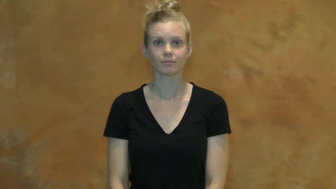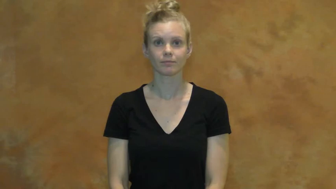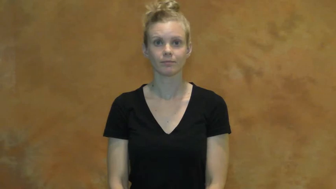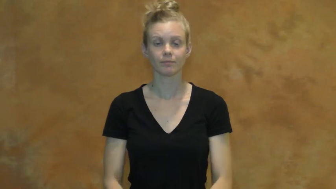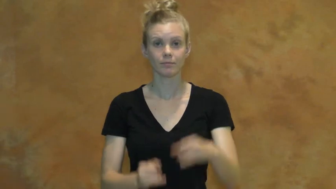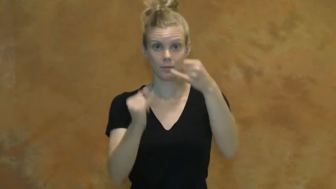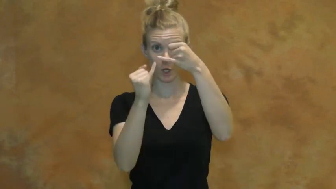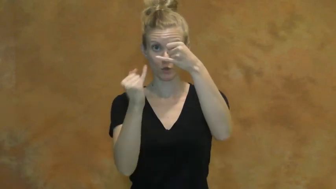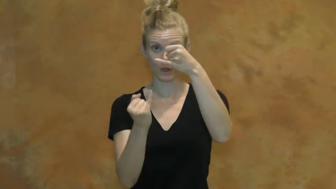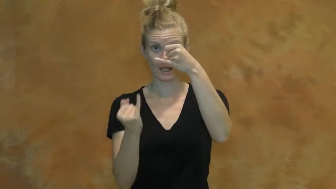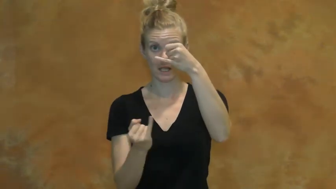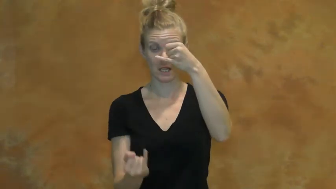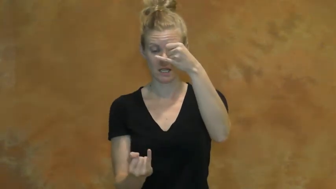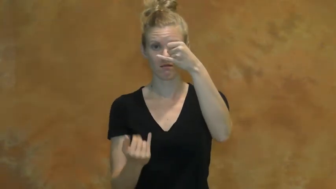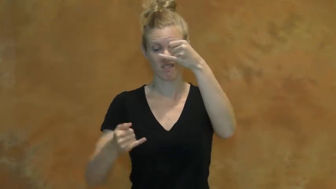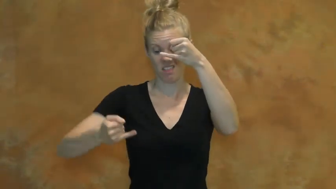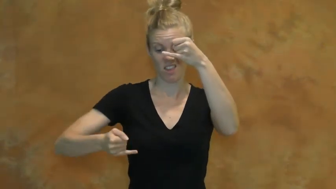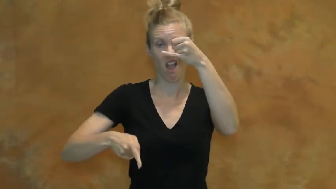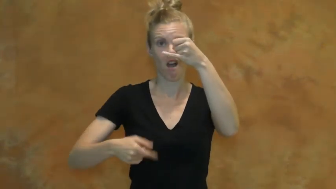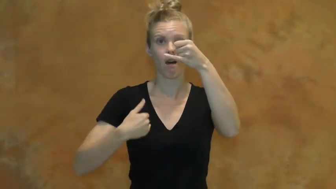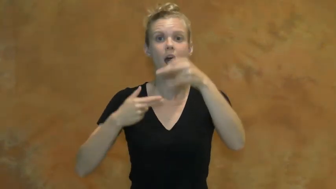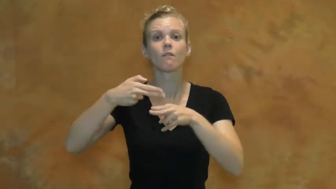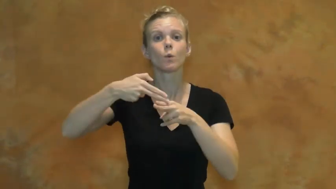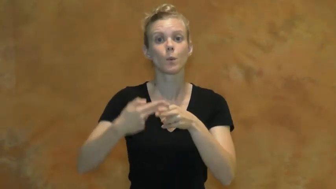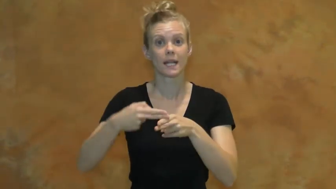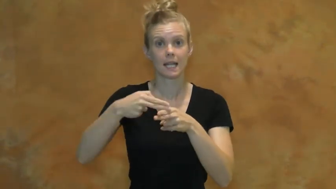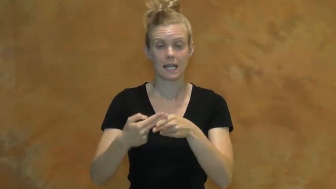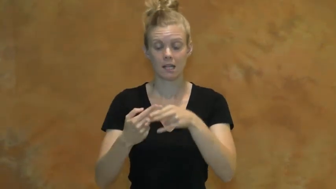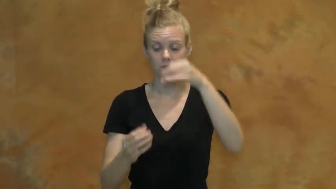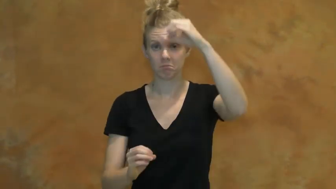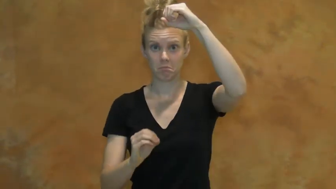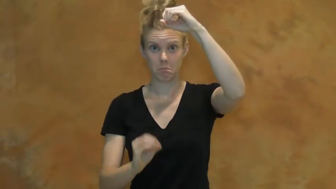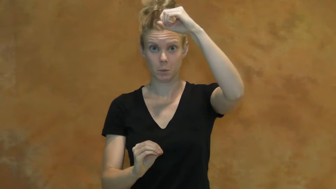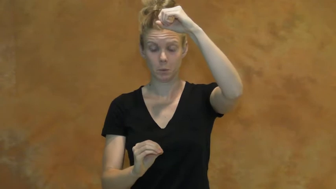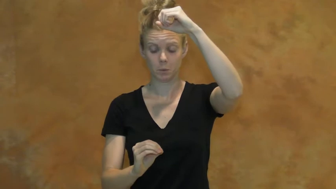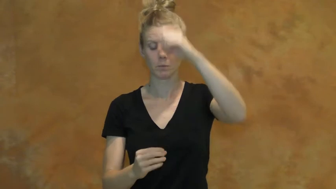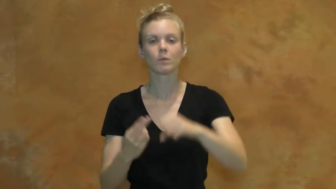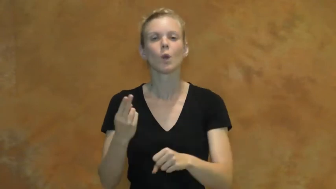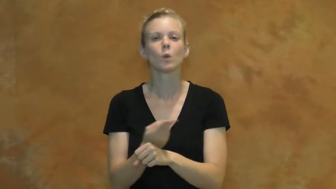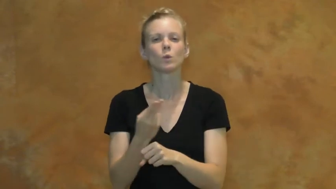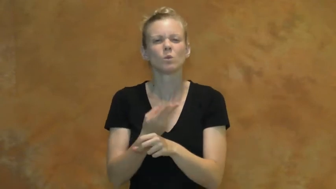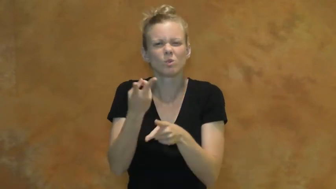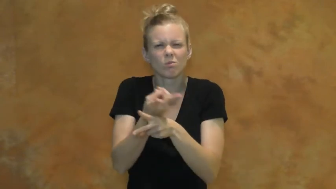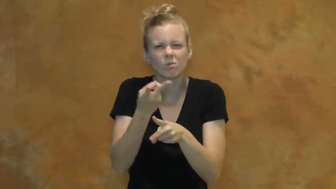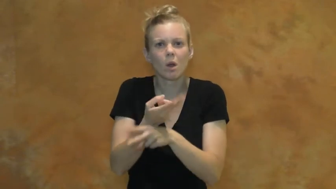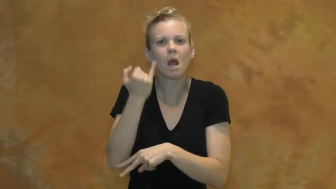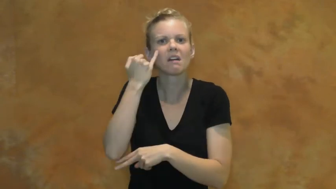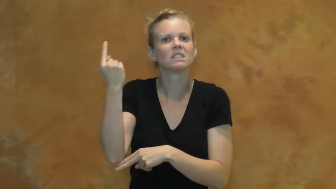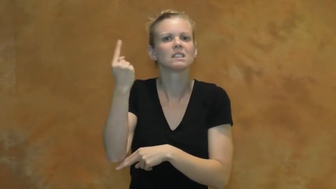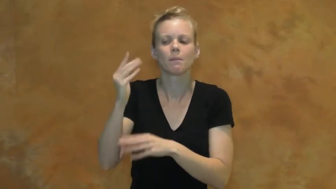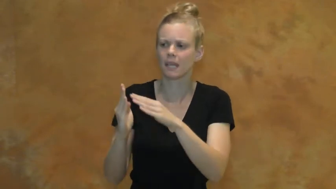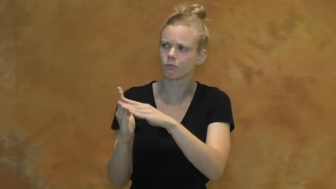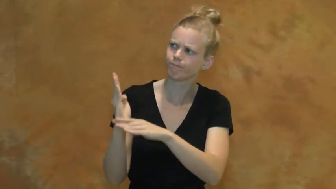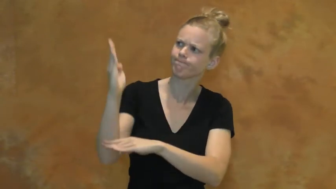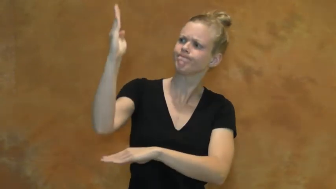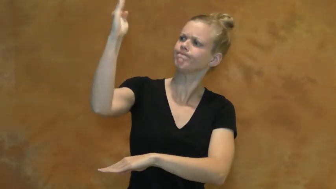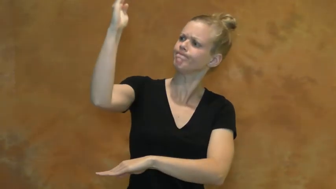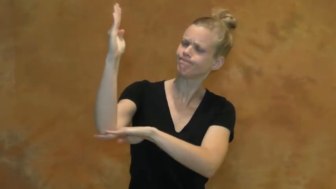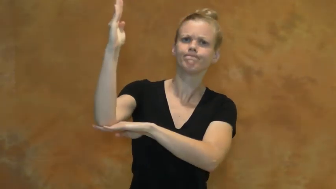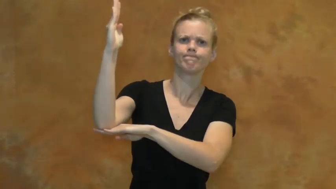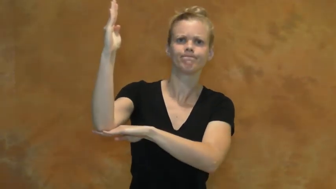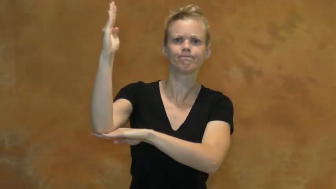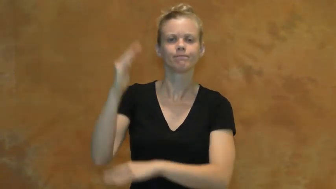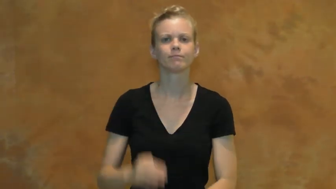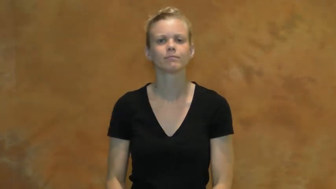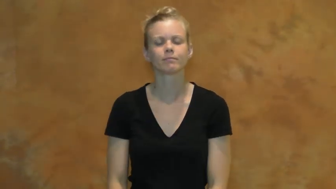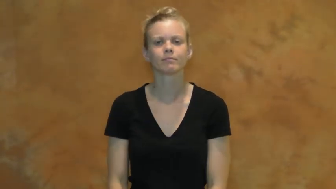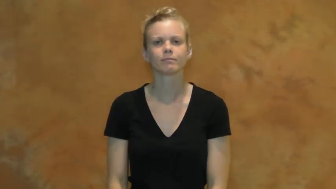plumb line